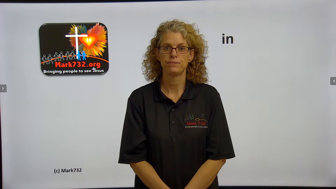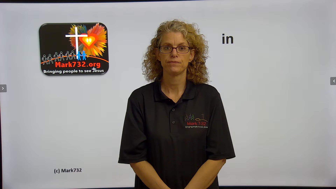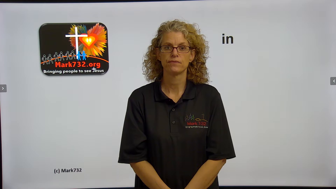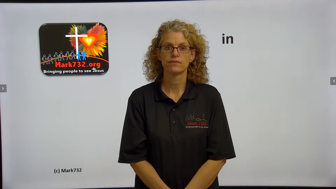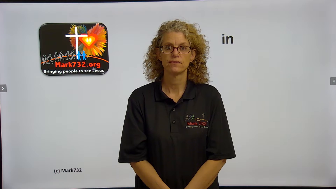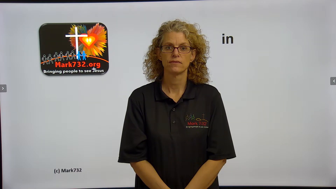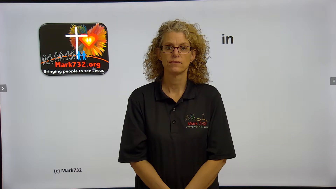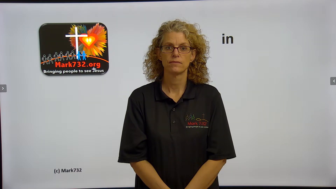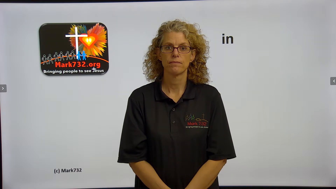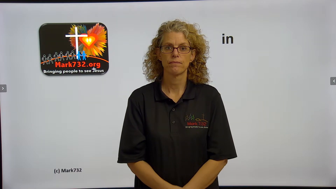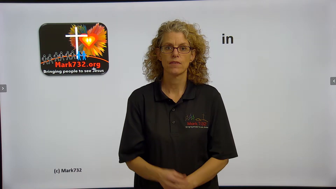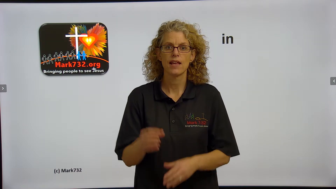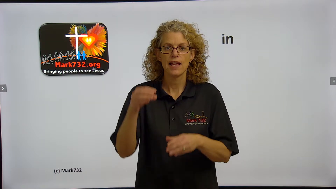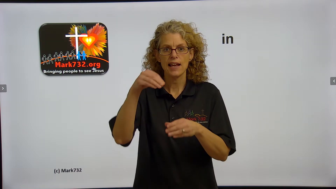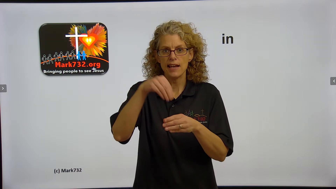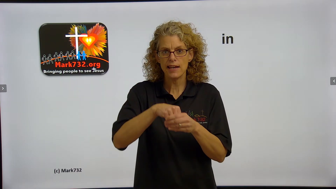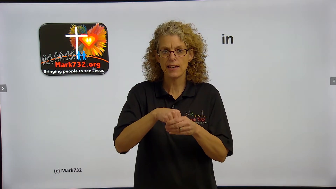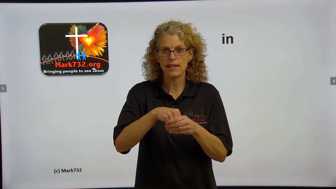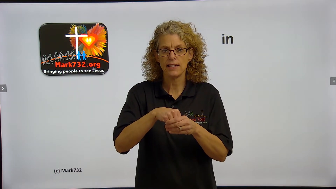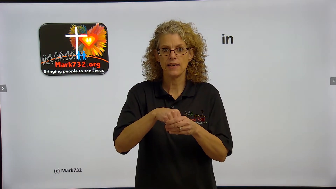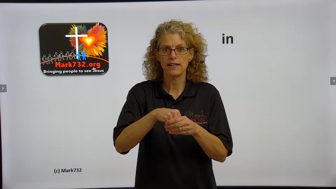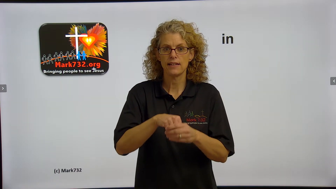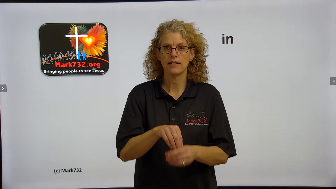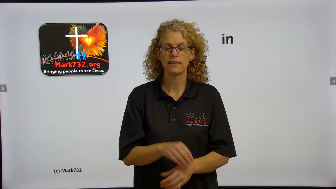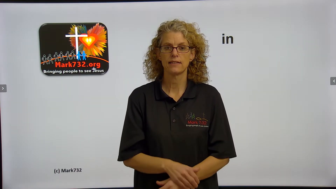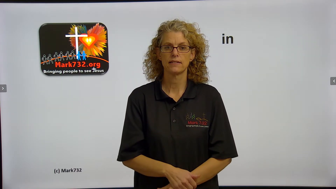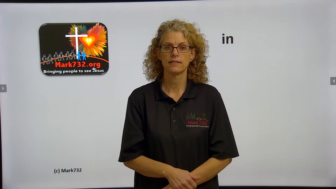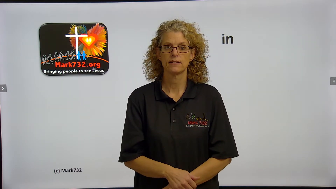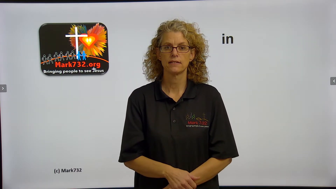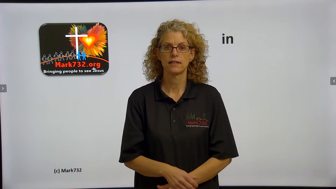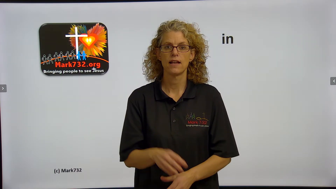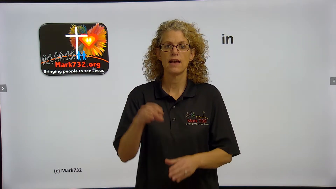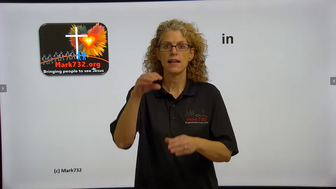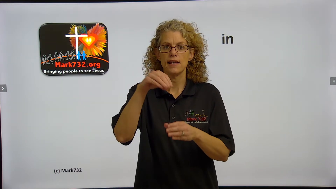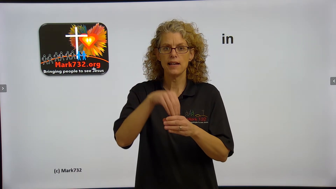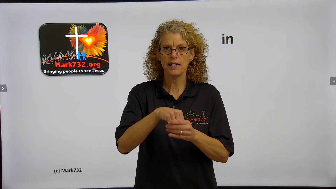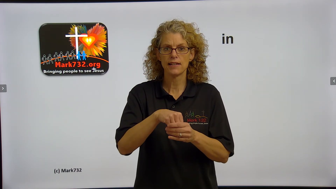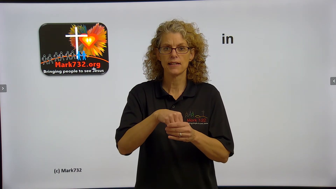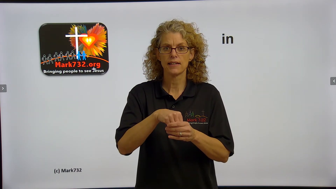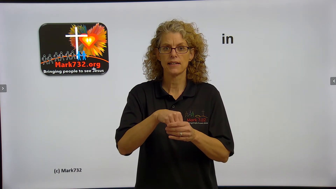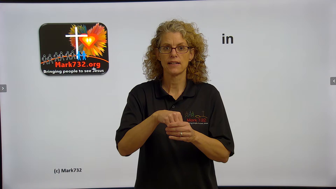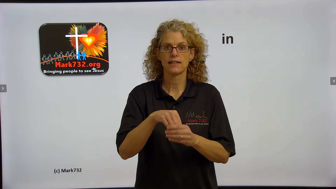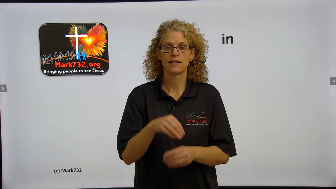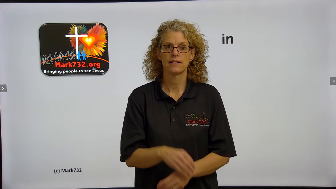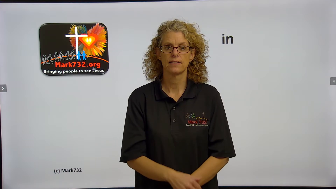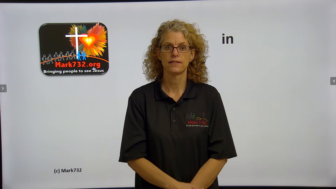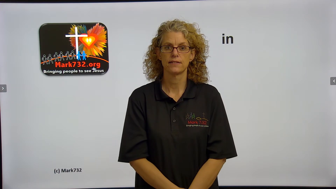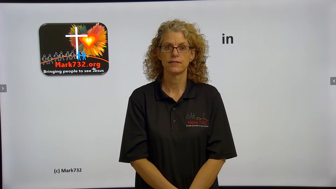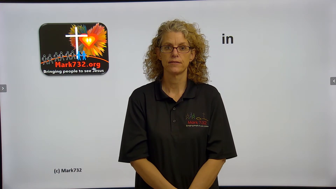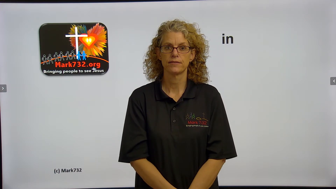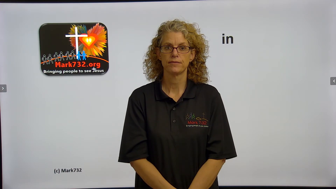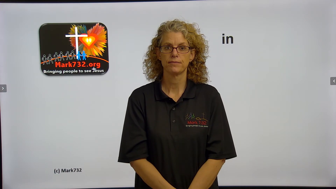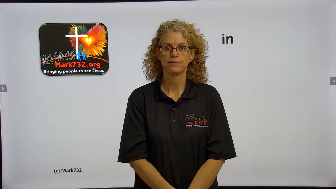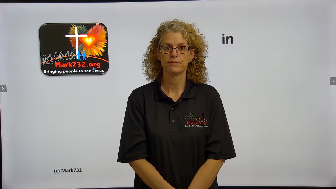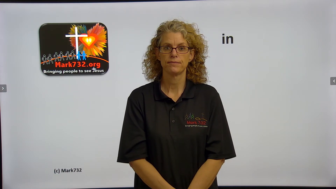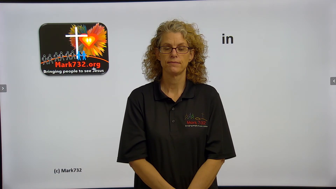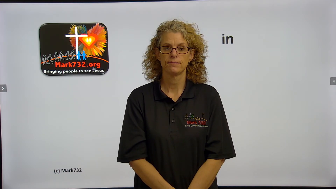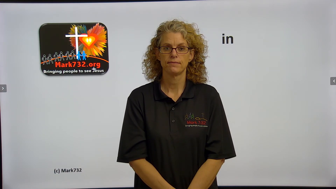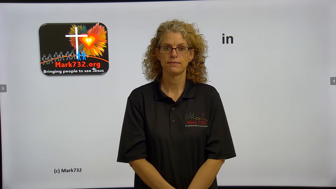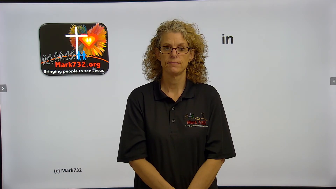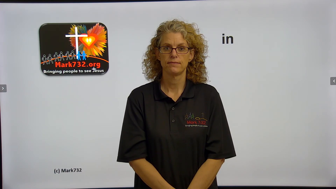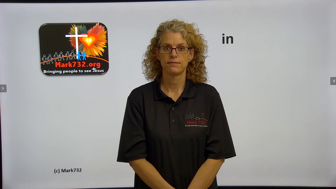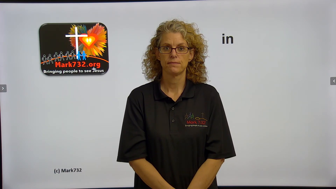in